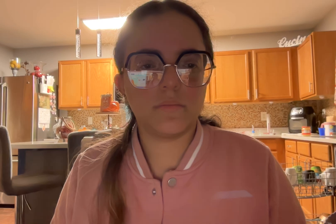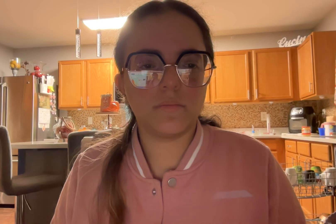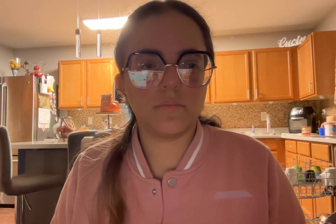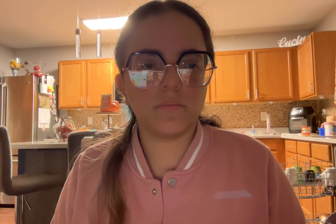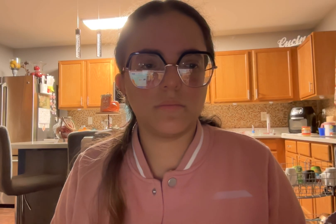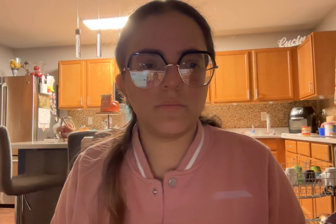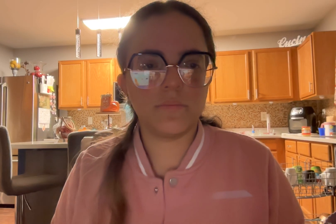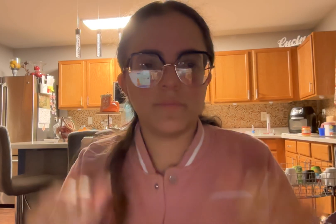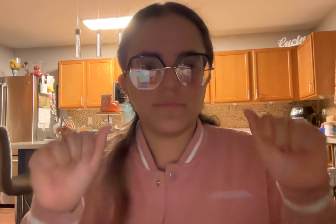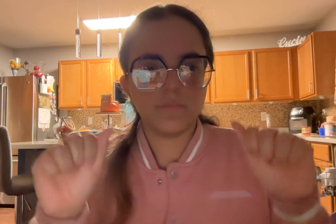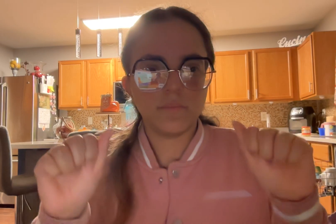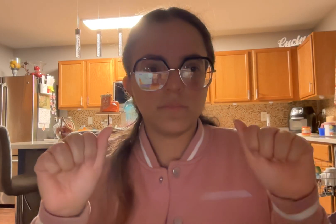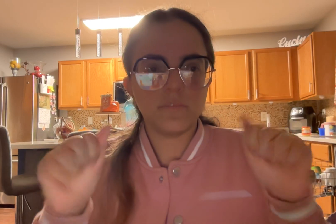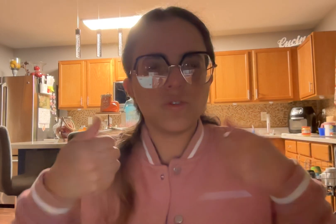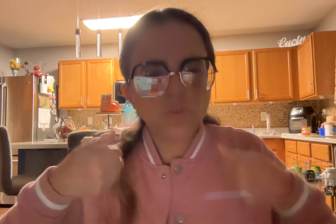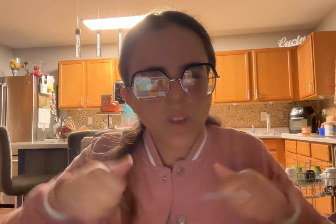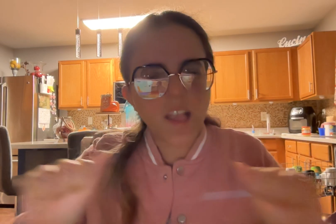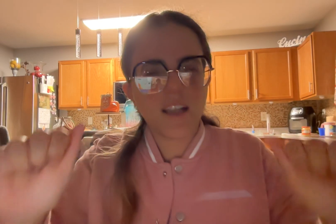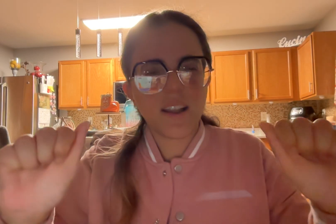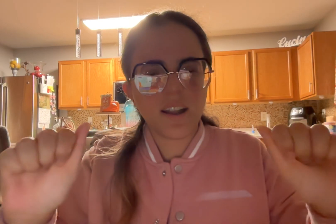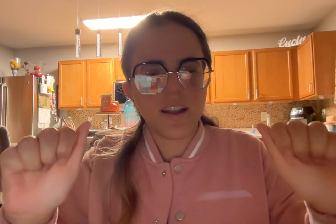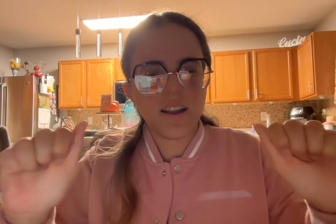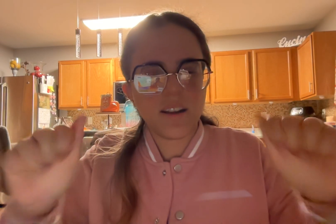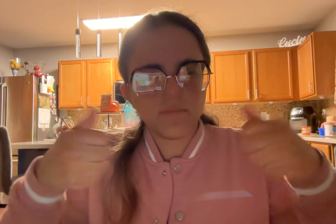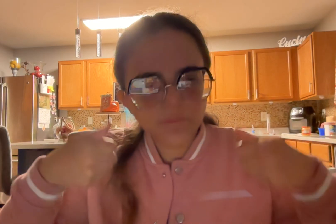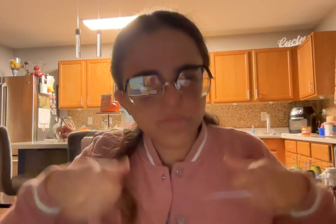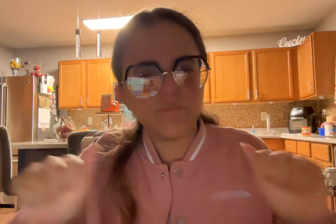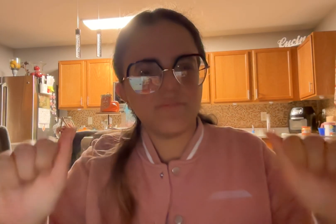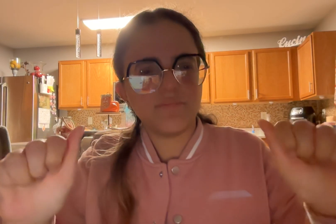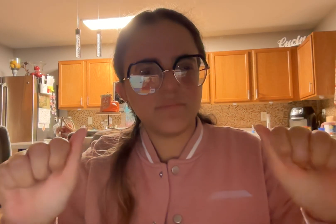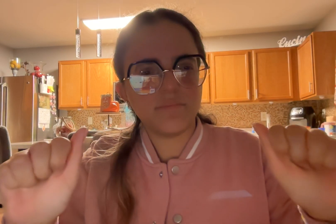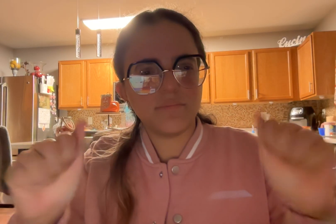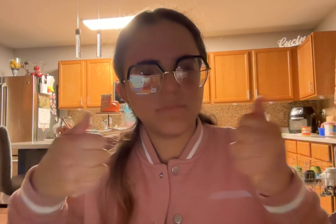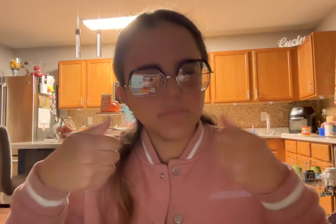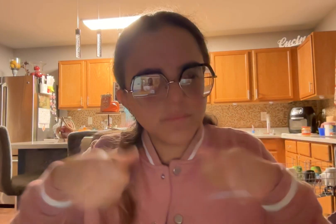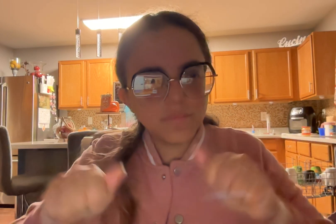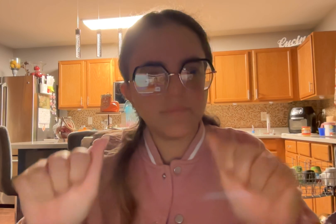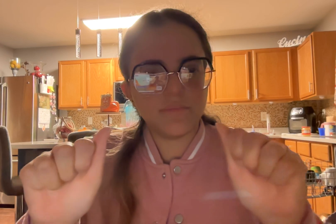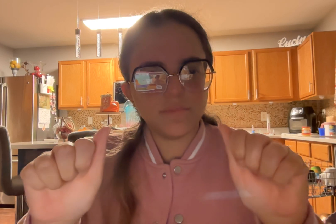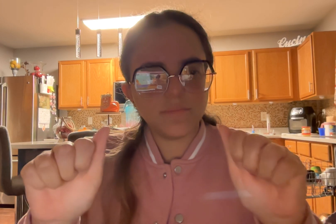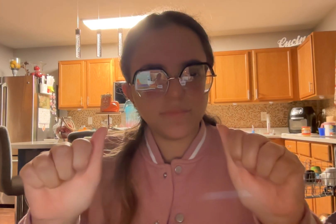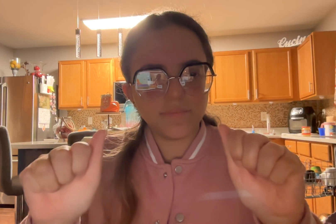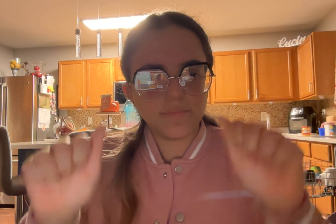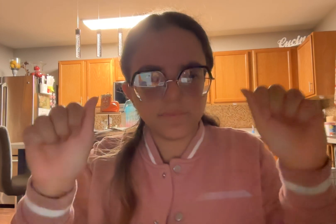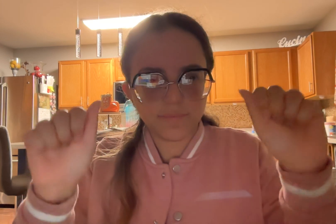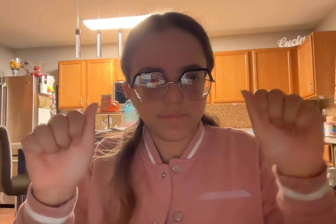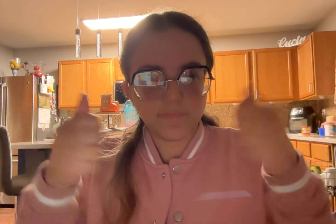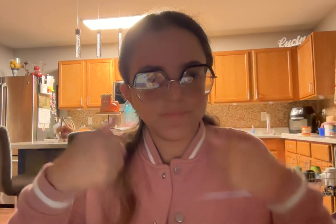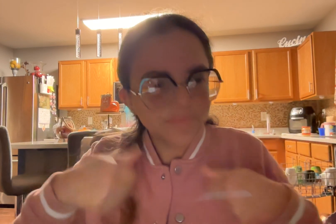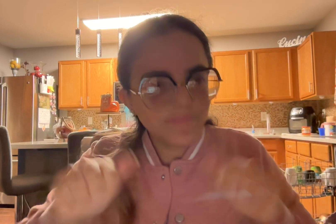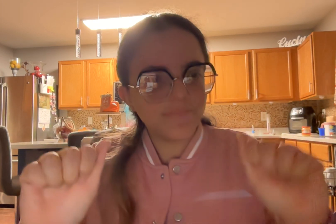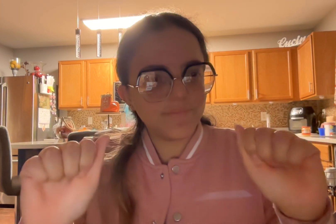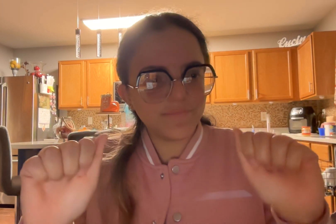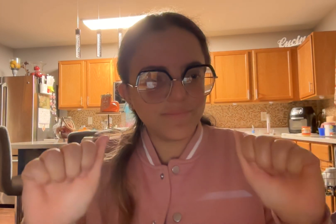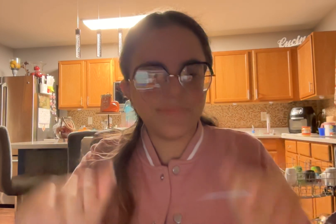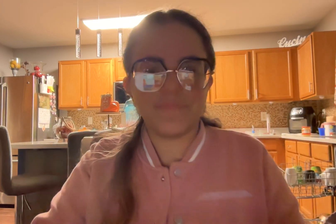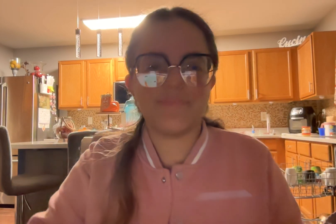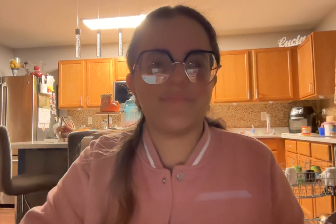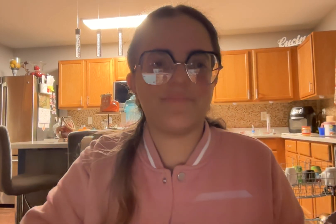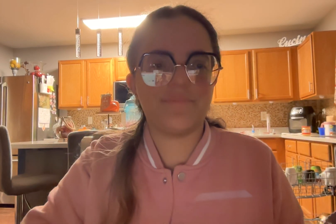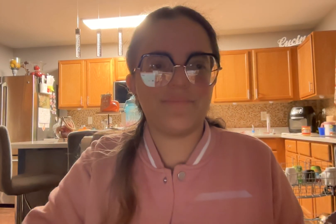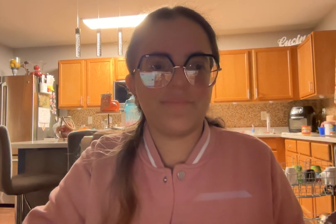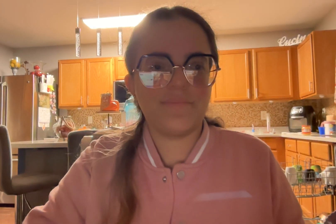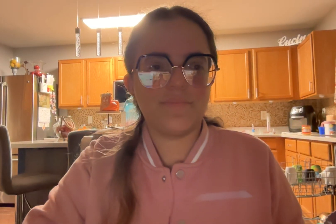try